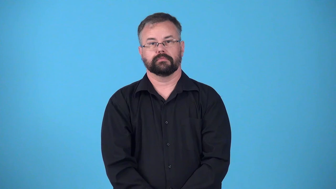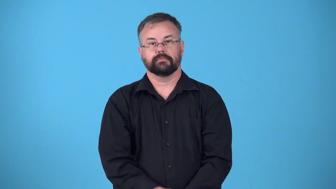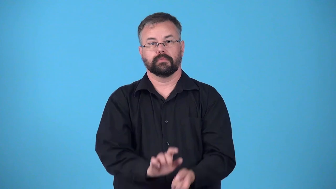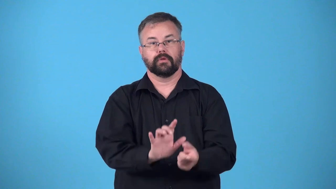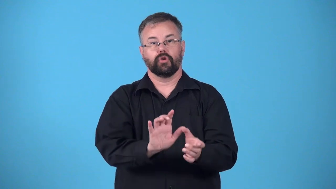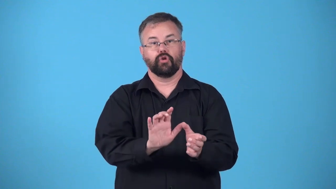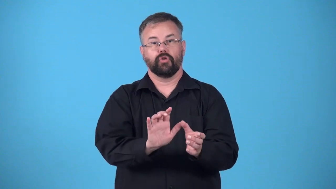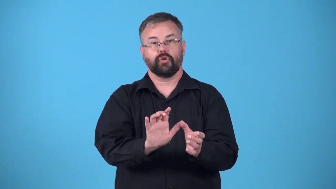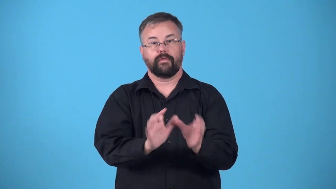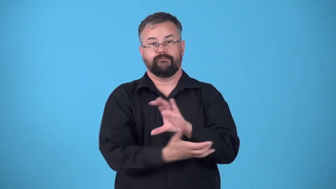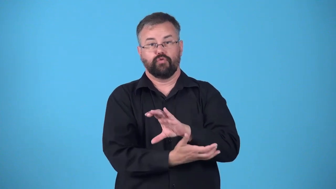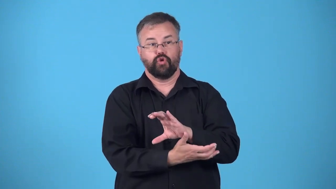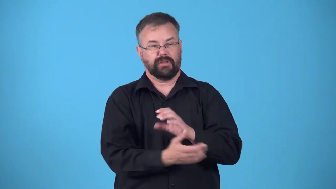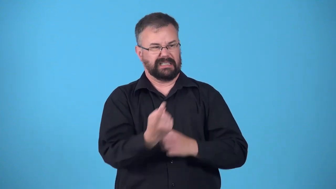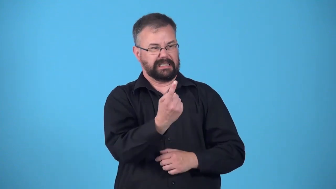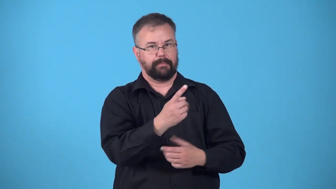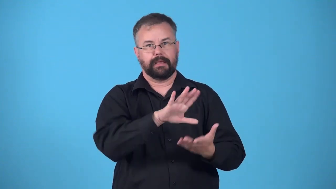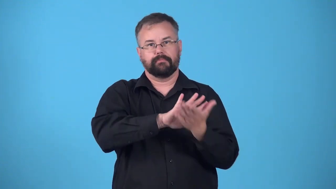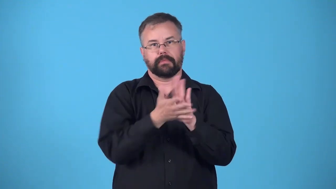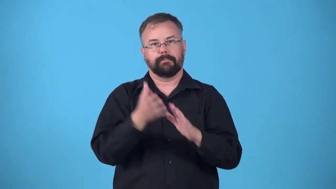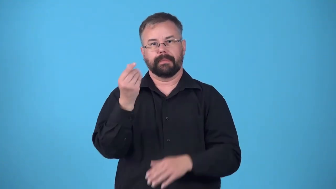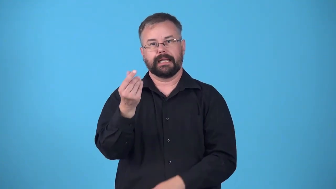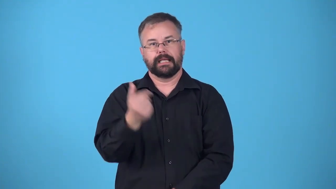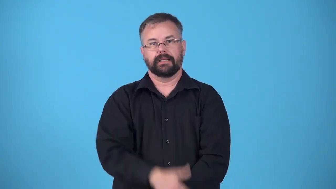cash in,cash out